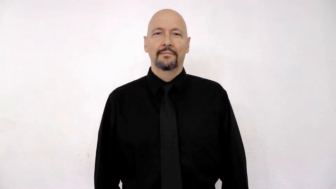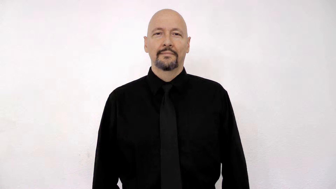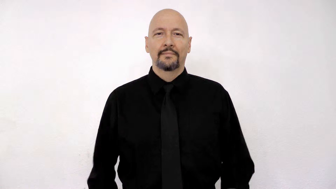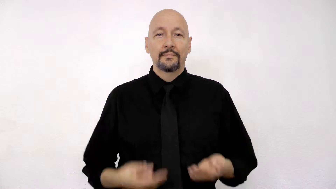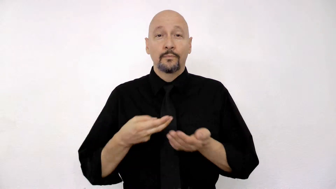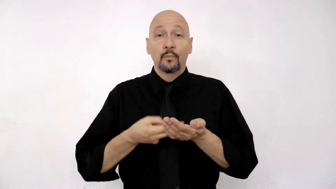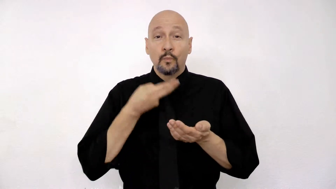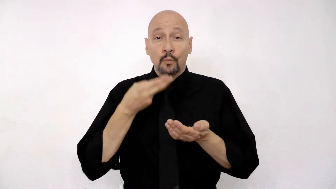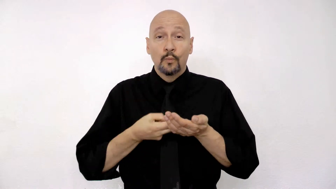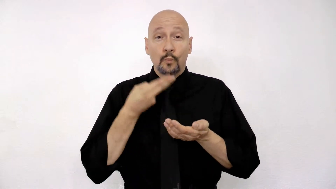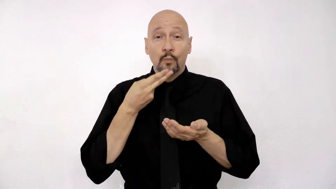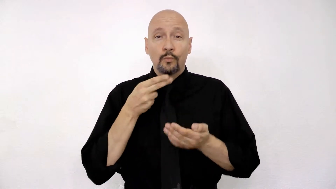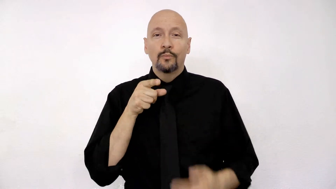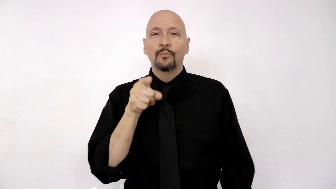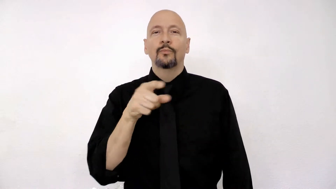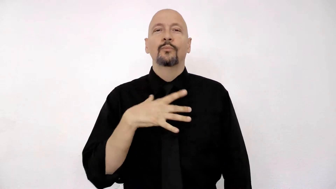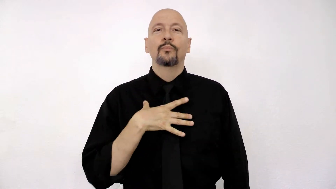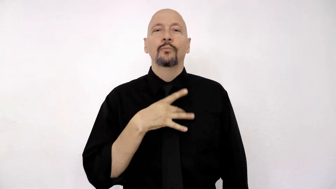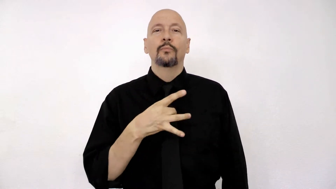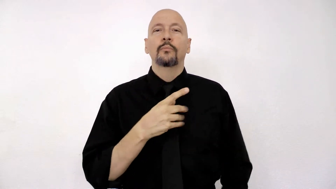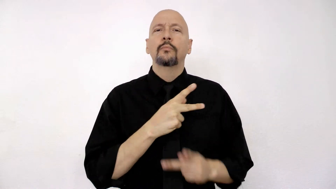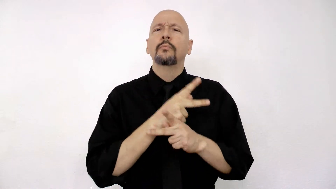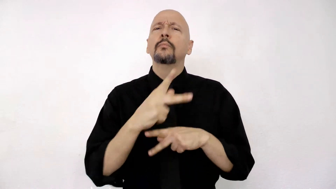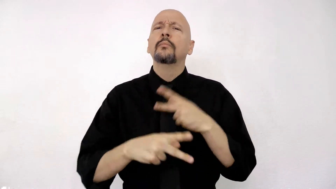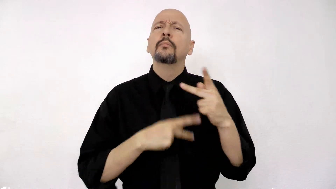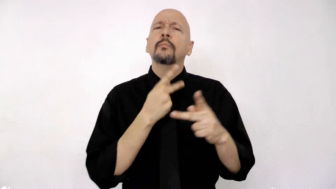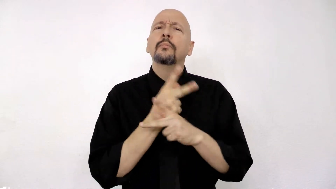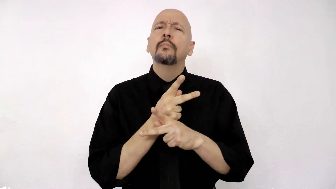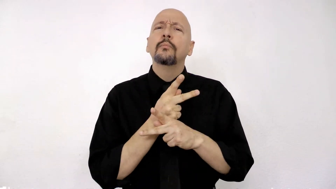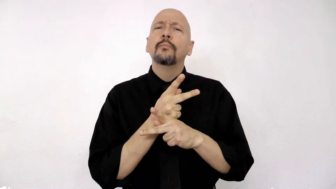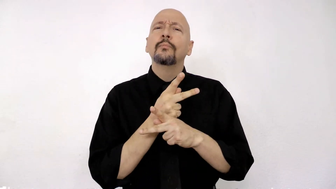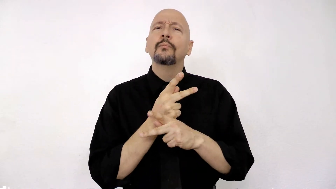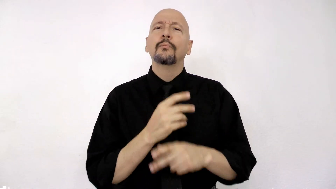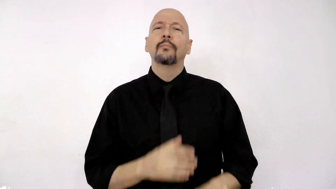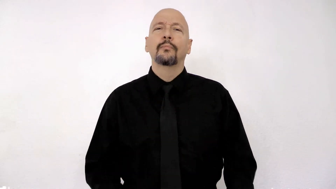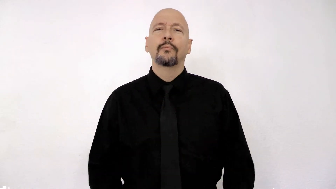SOUP, YOU LIKE WHAT-KIND?